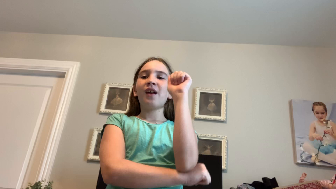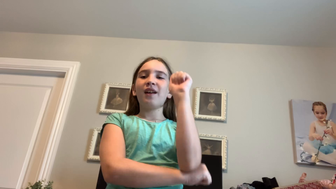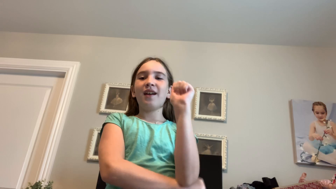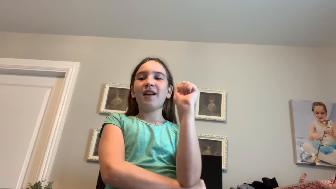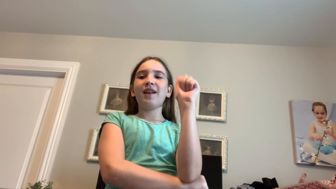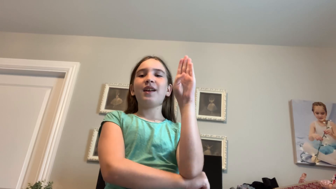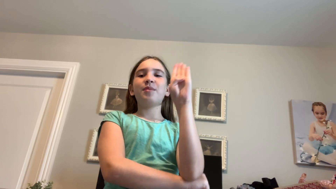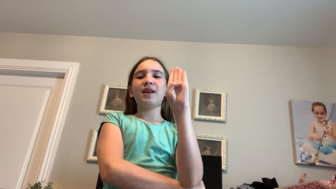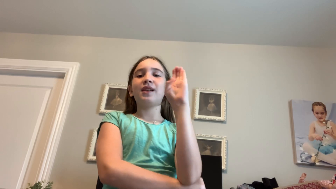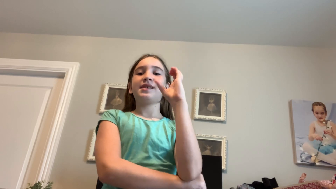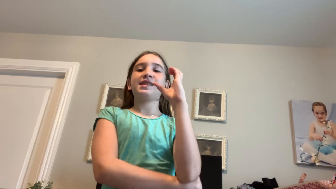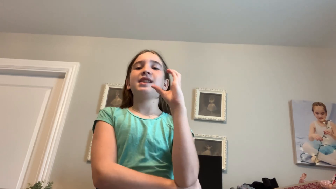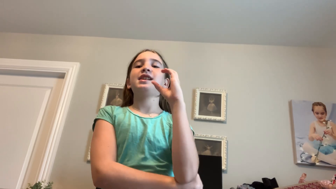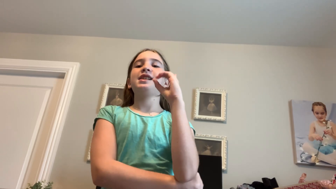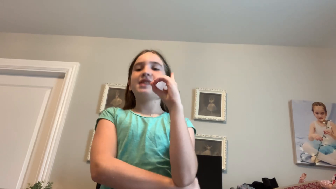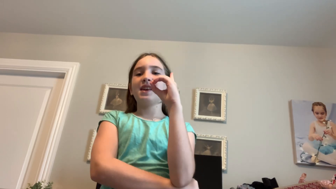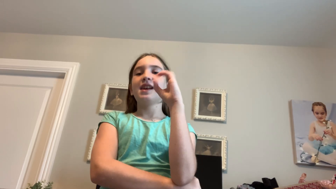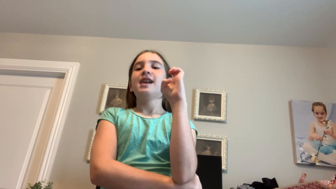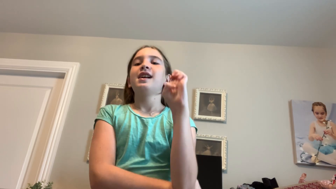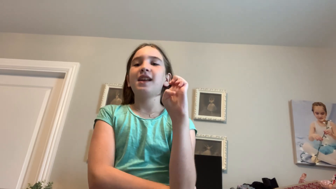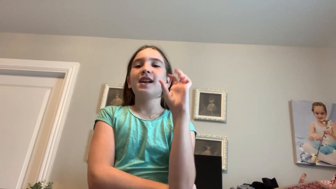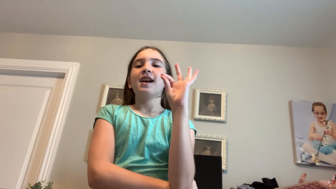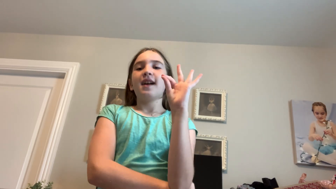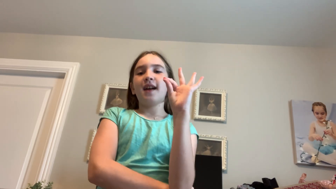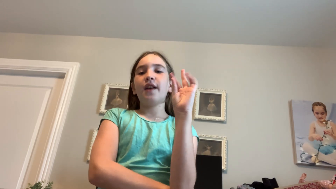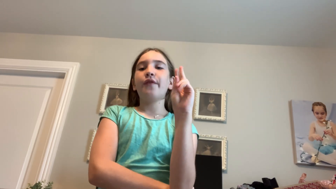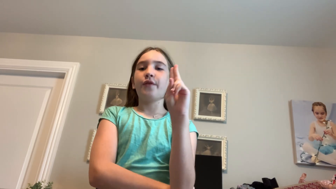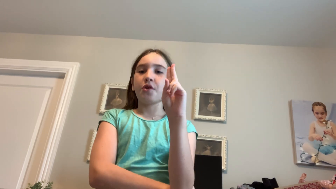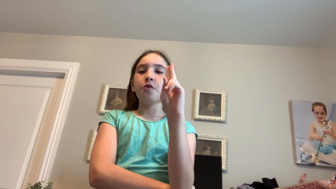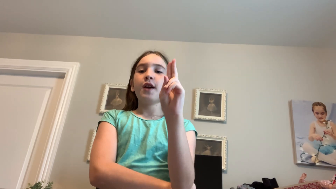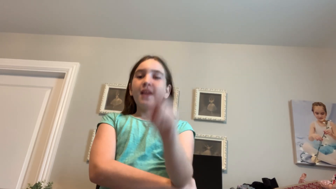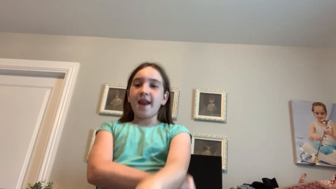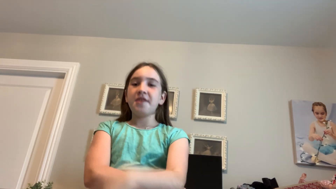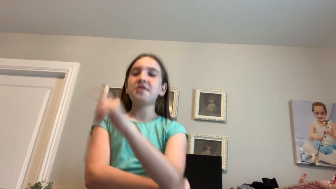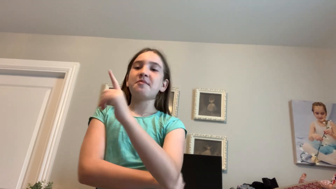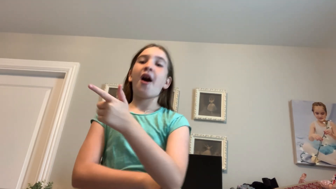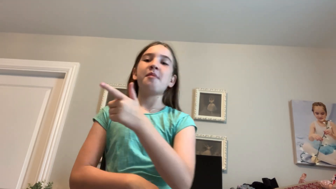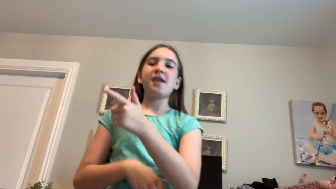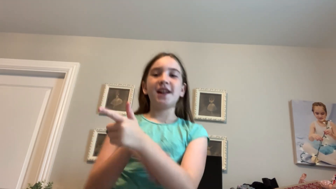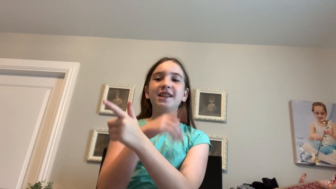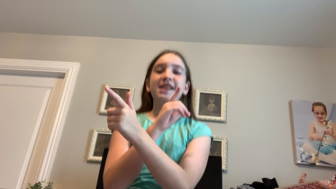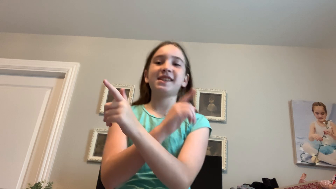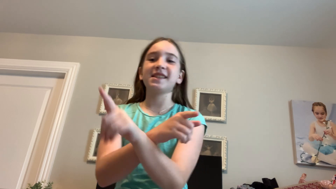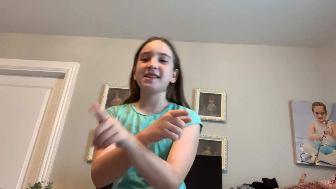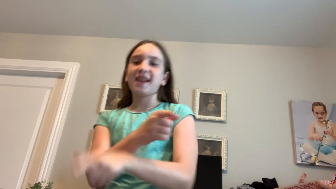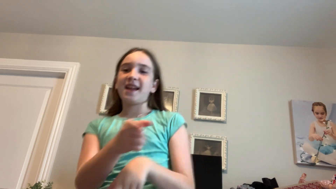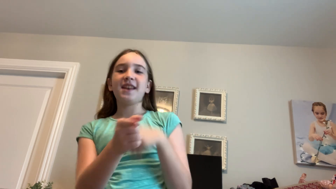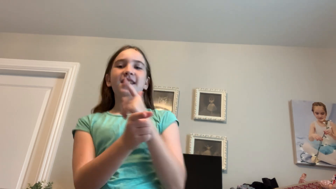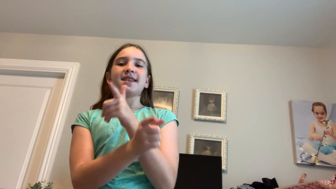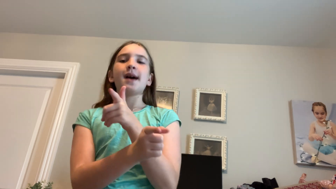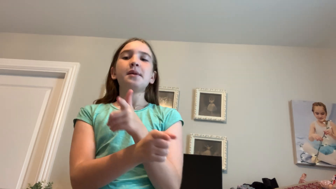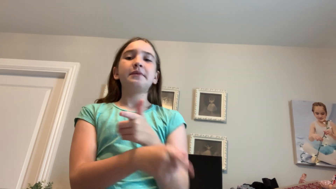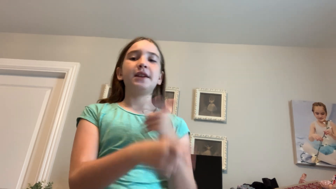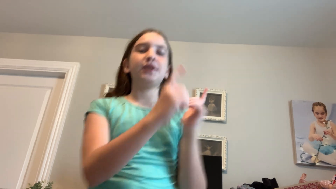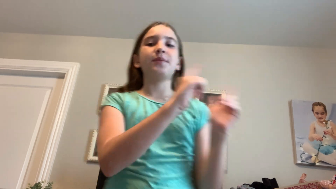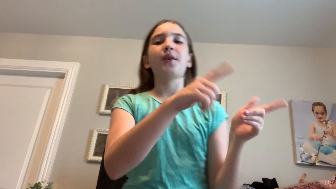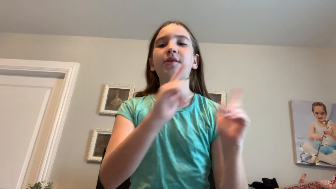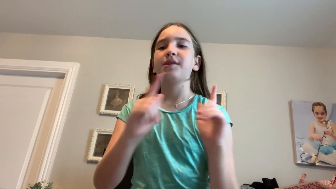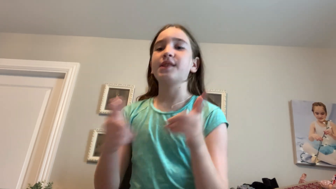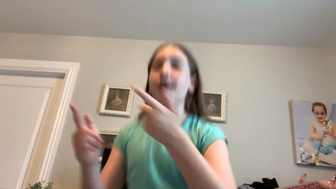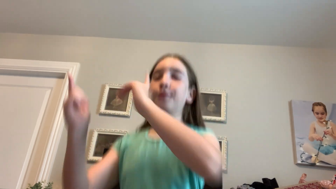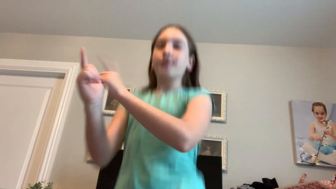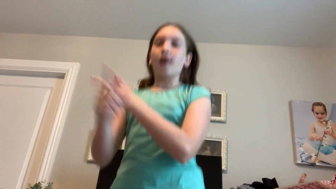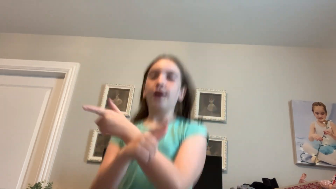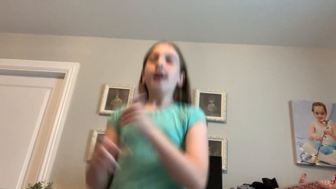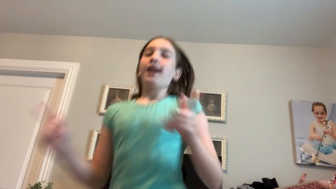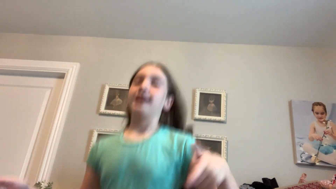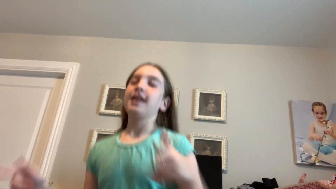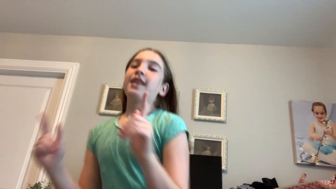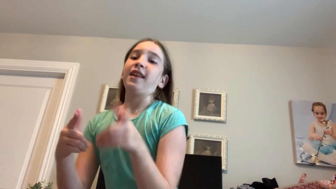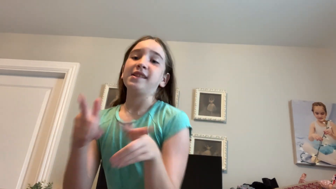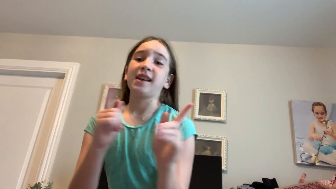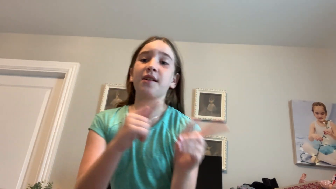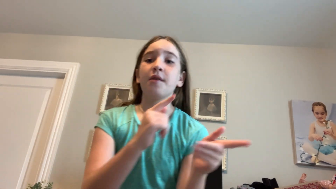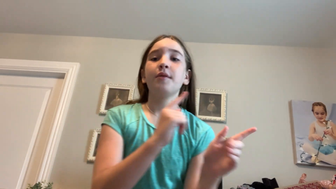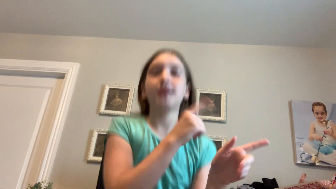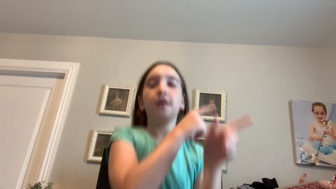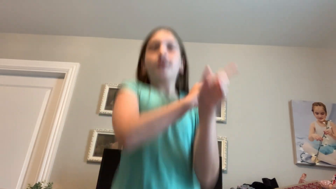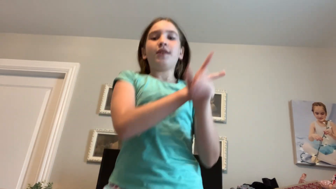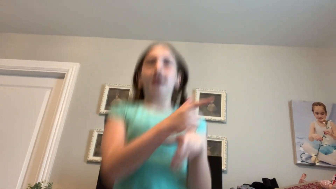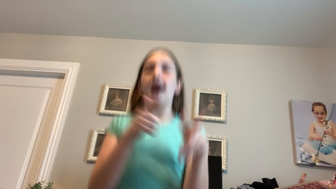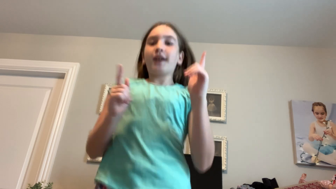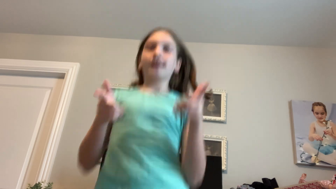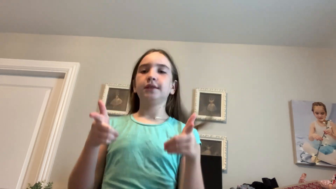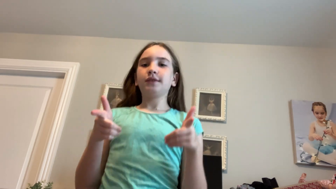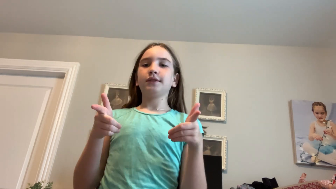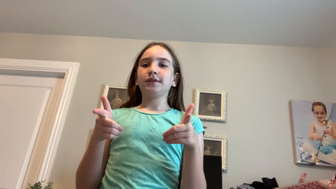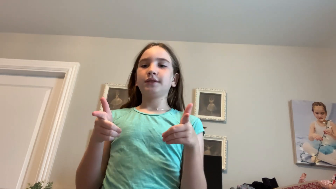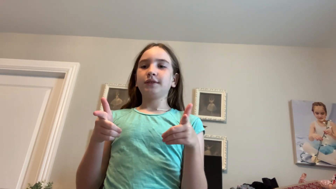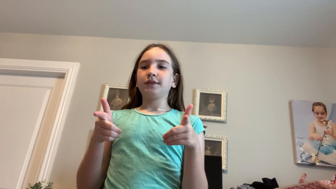ABCDEFU